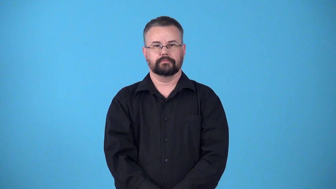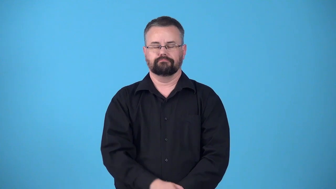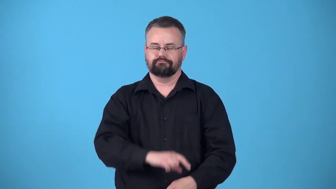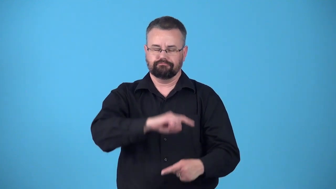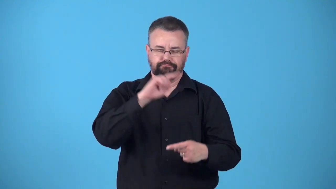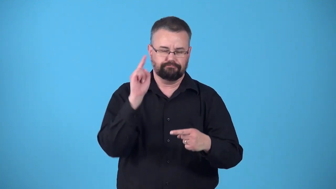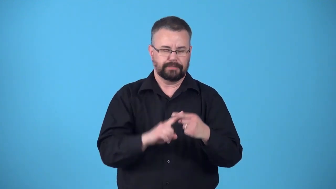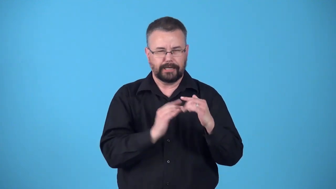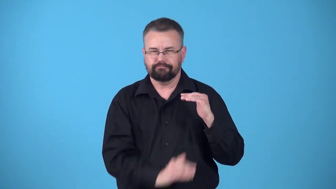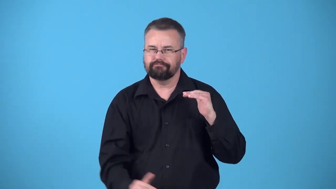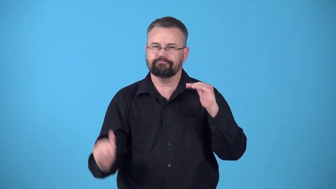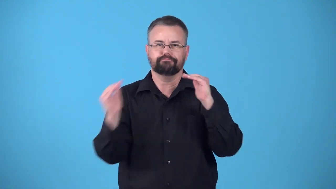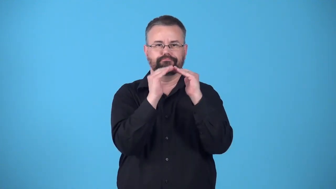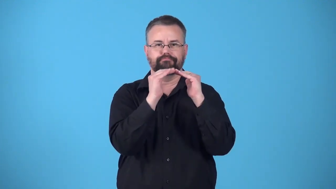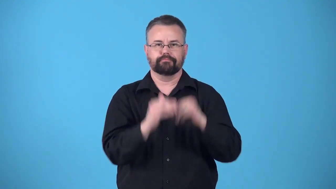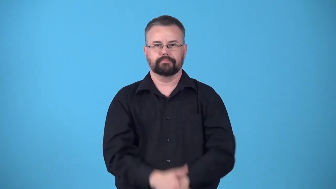can't hold a candle to